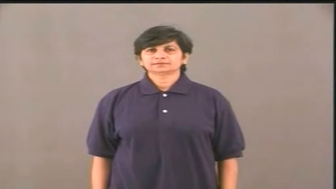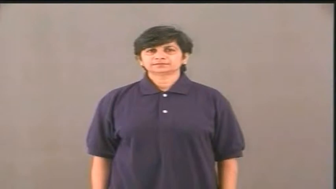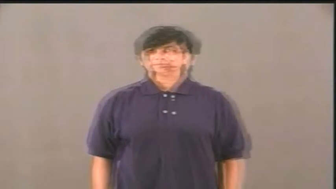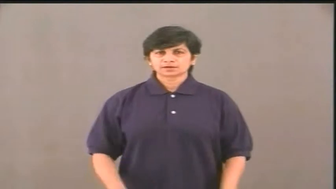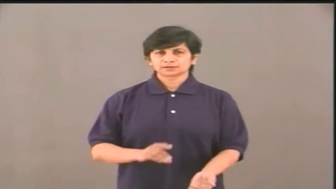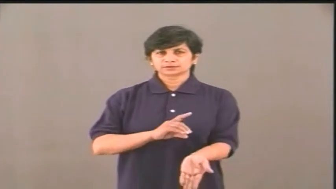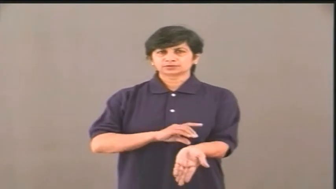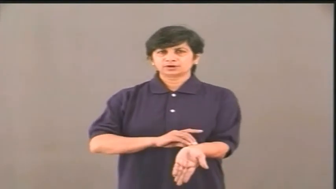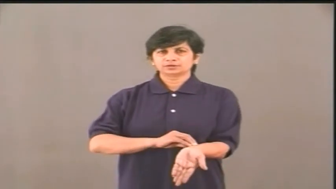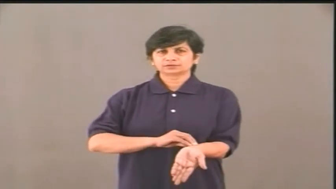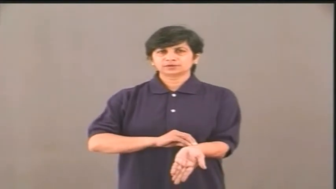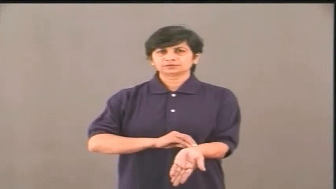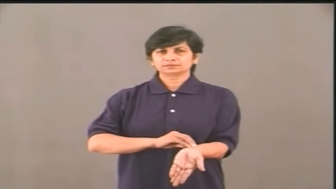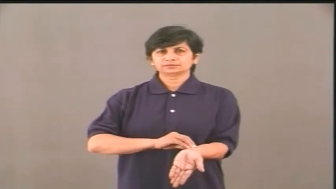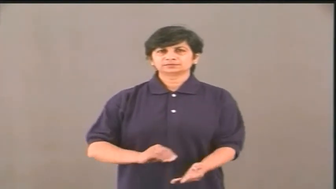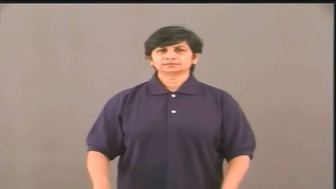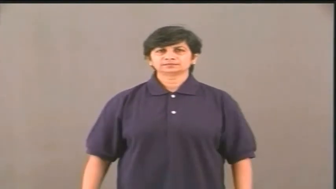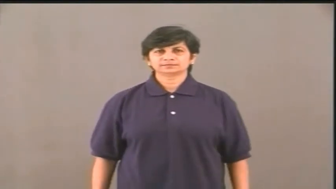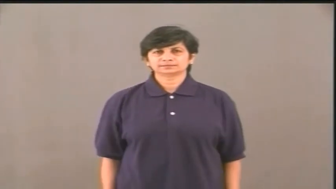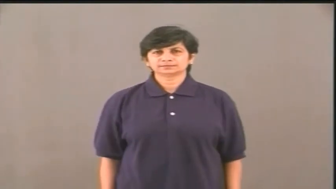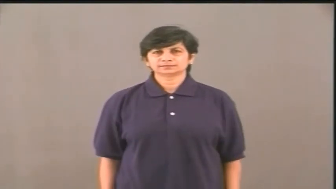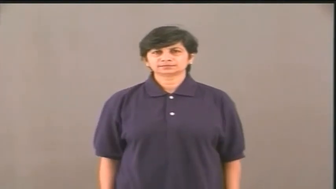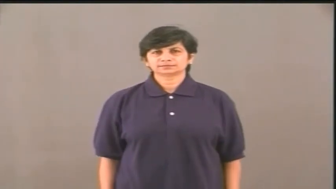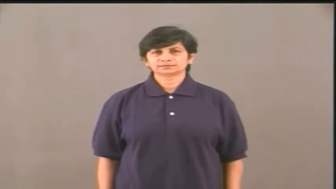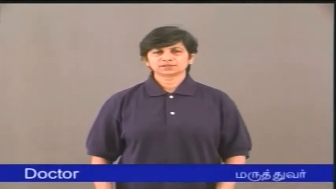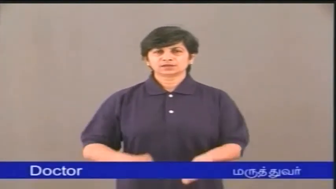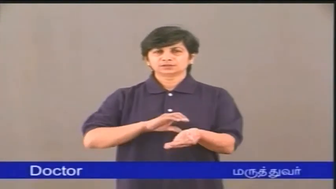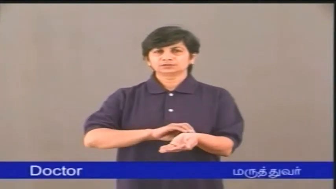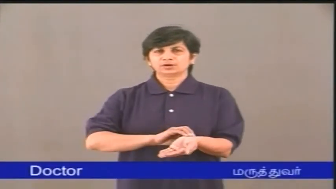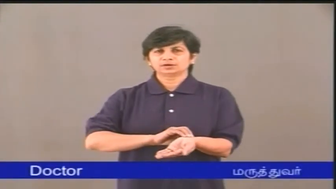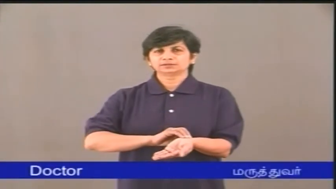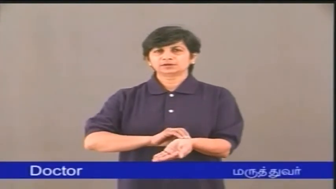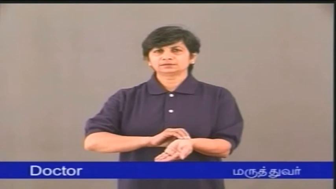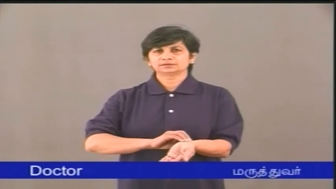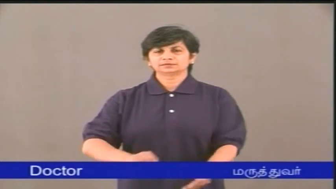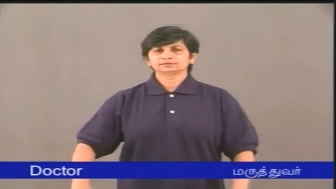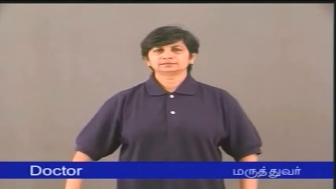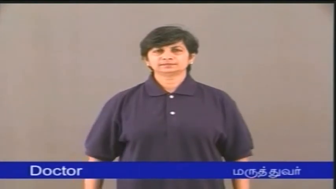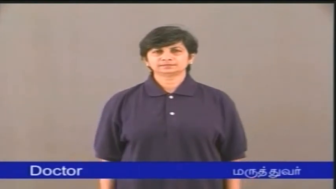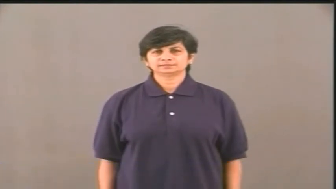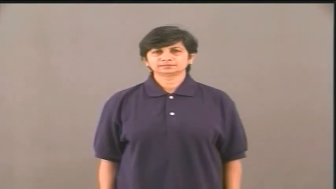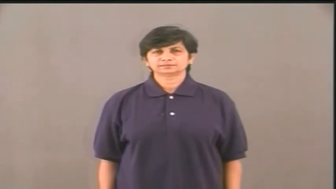doctor